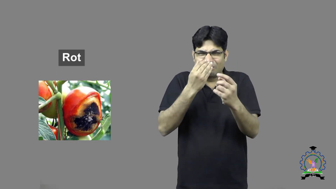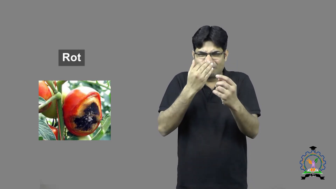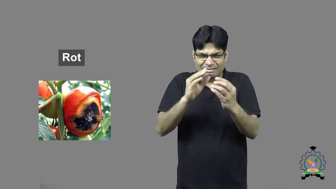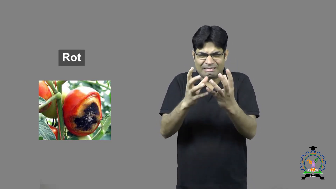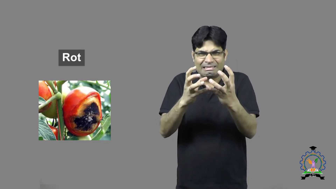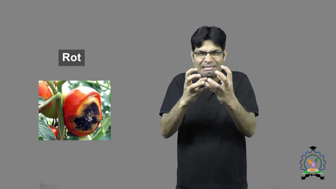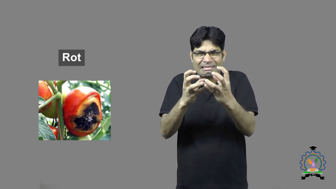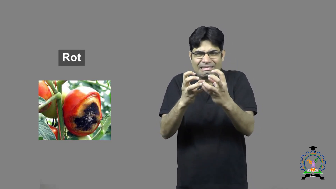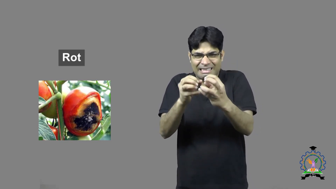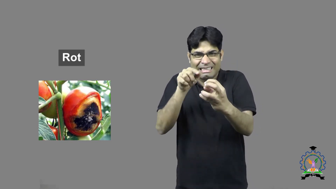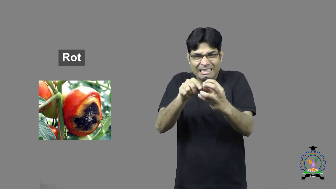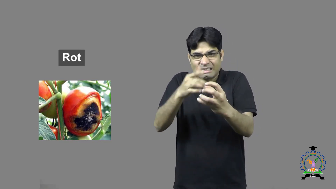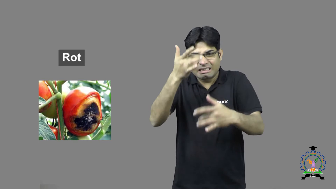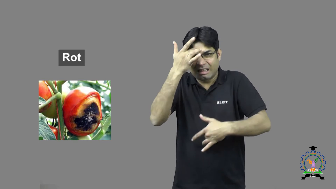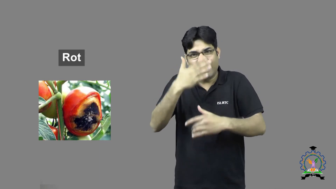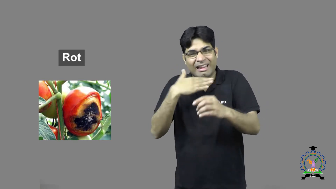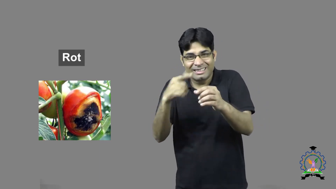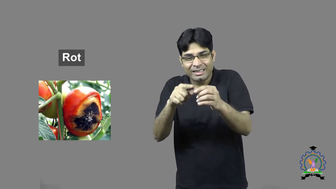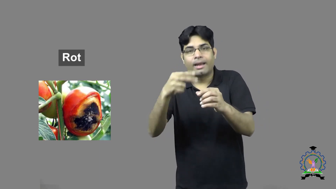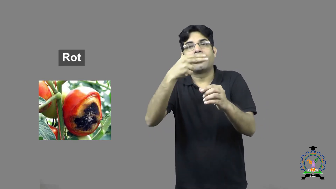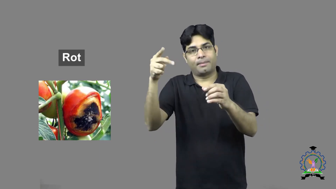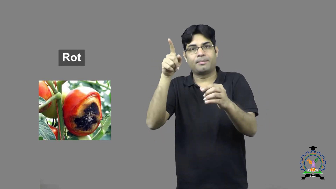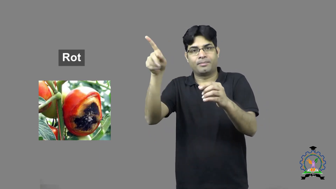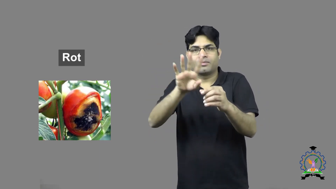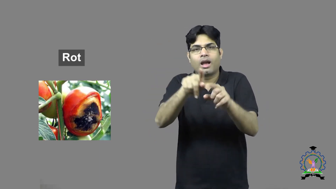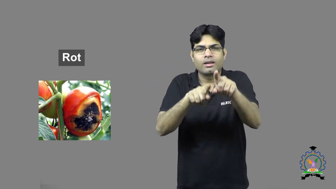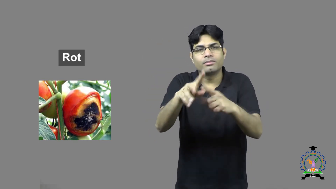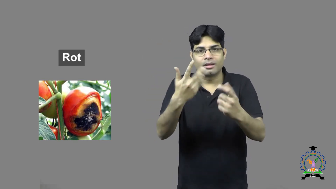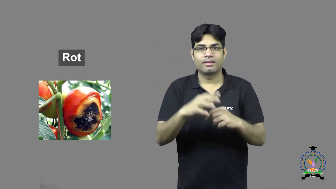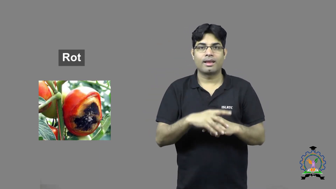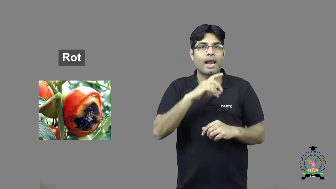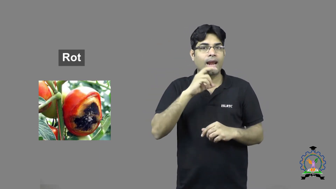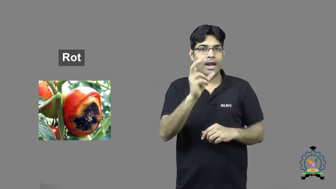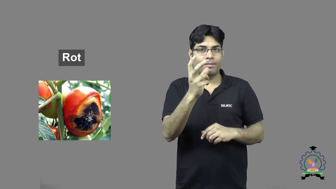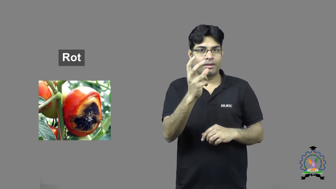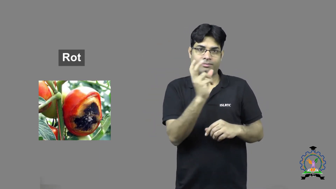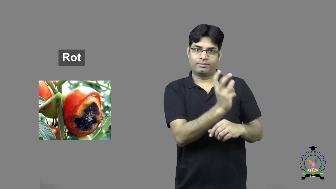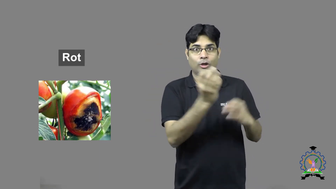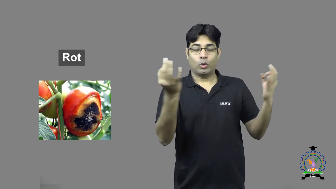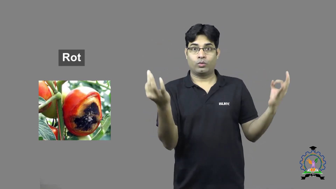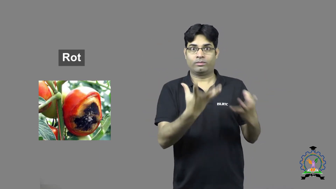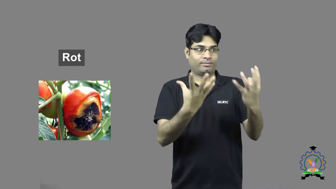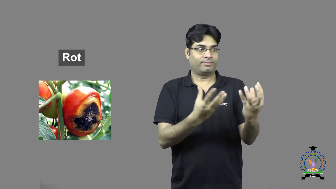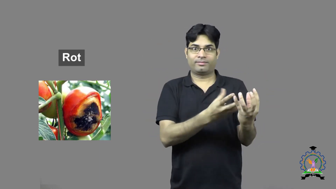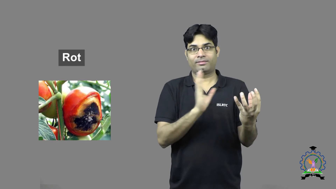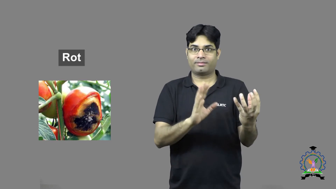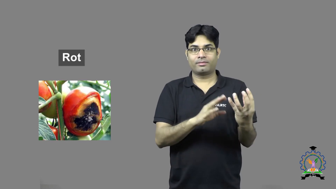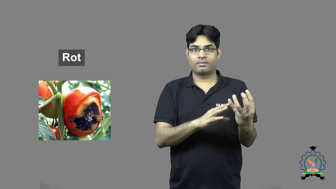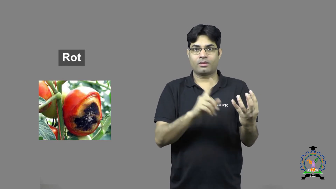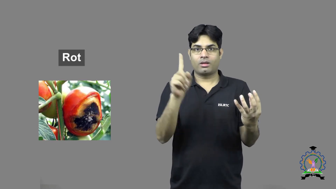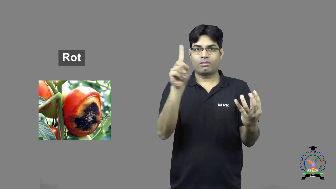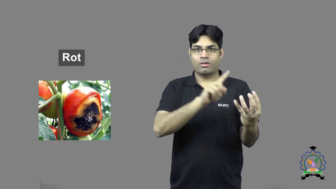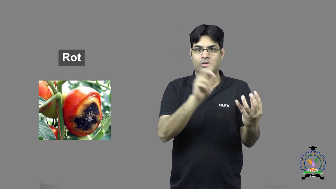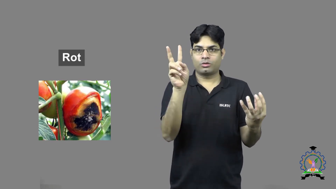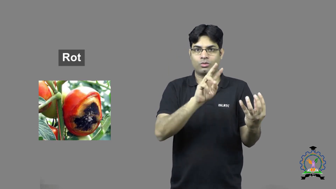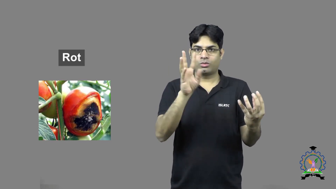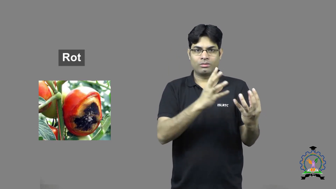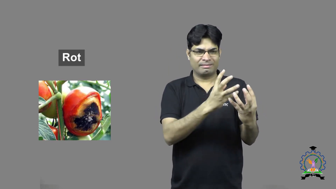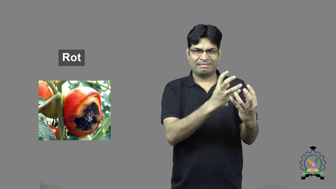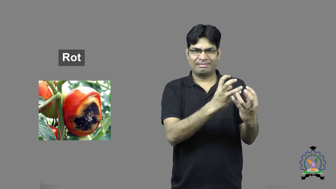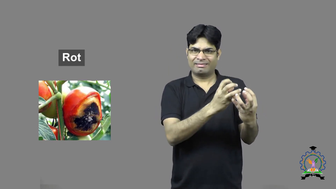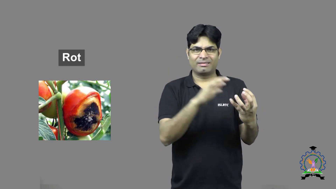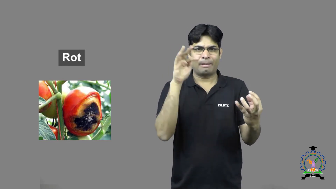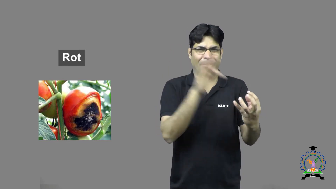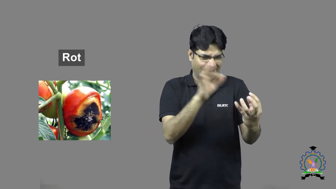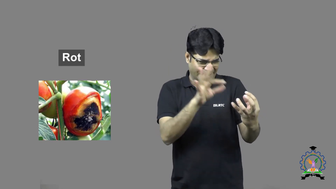Rot